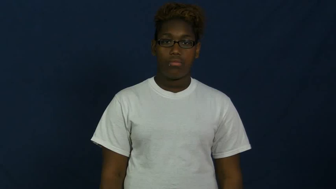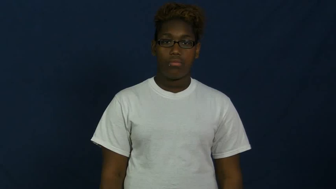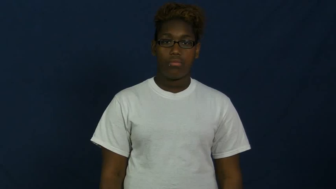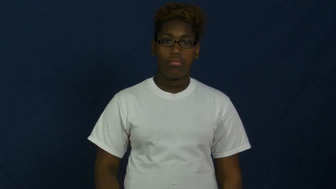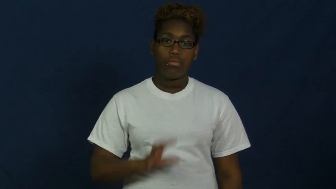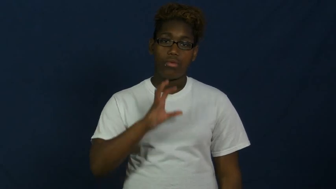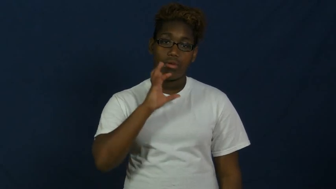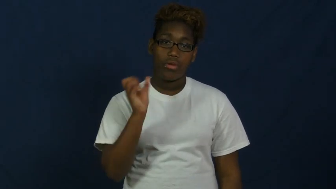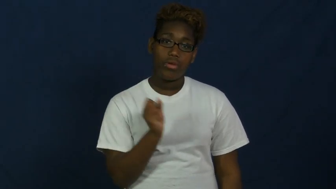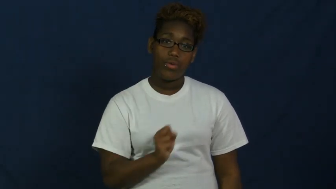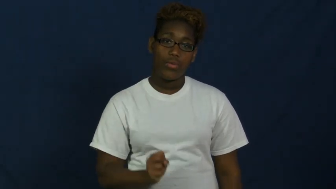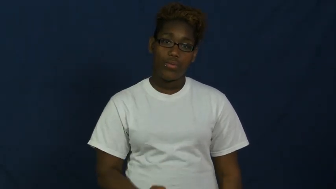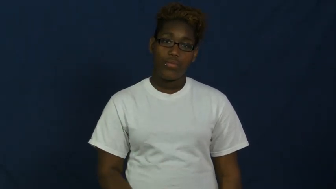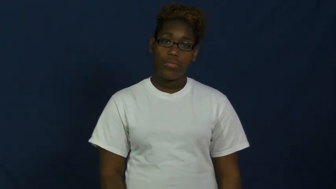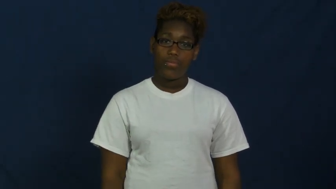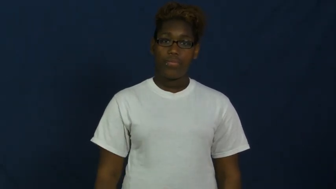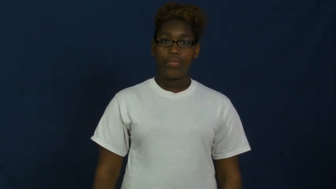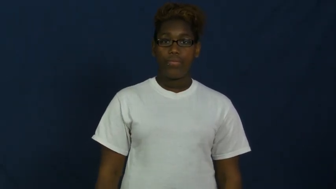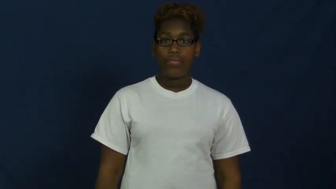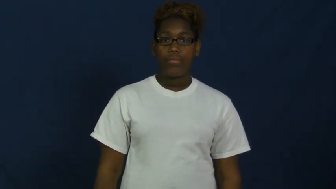hoary